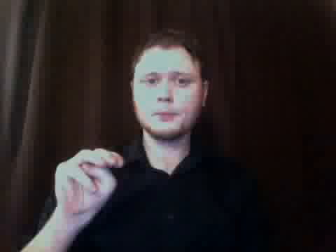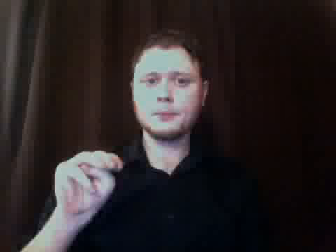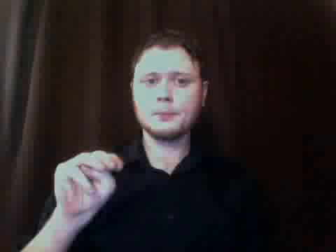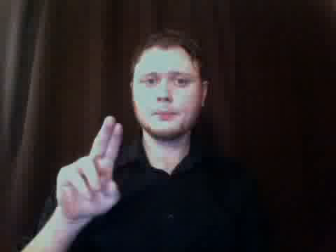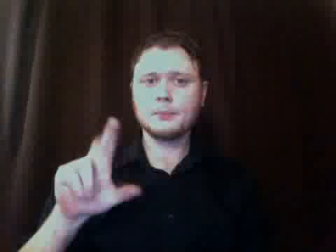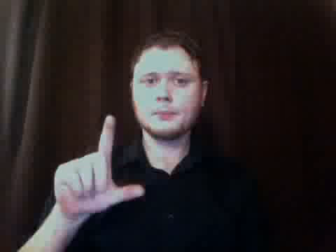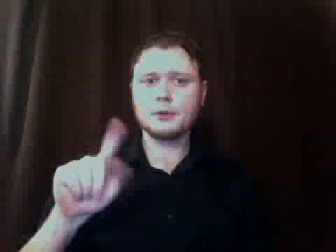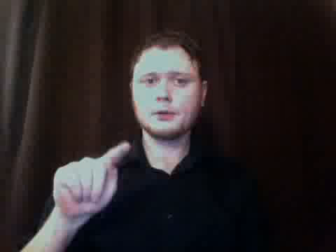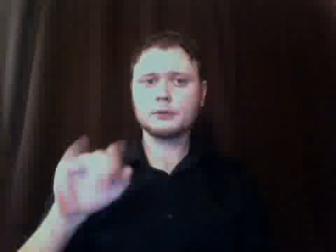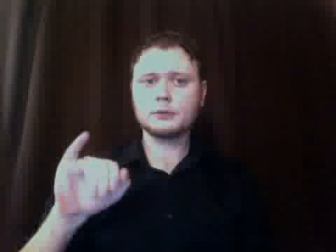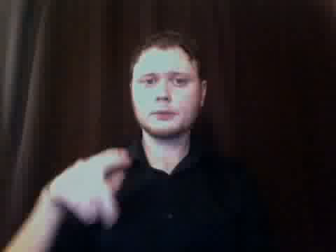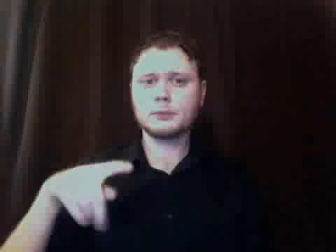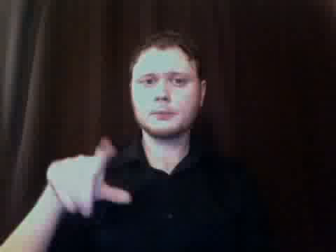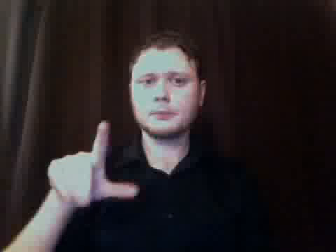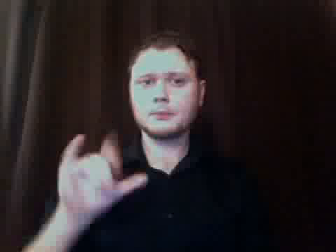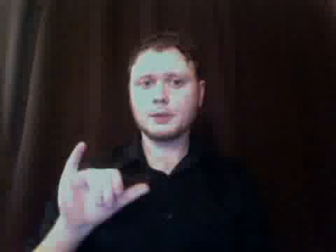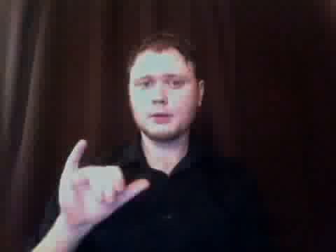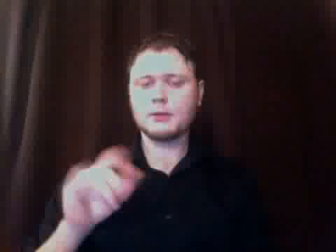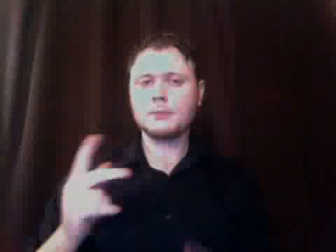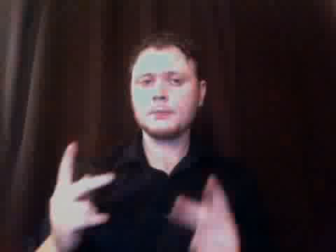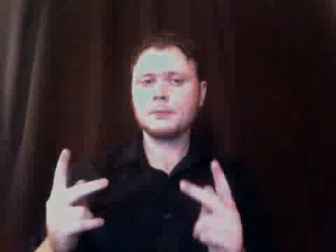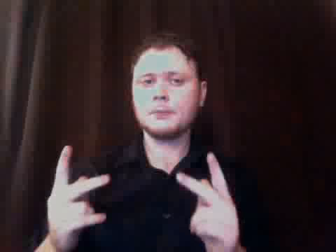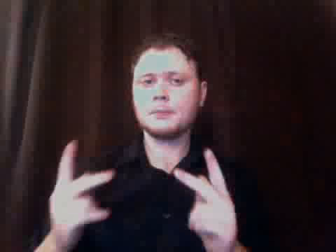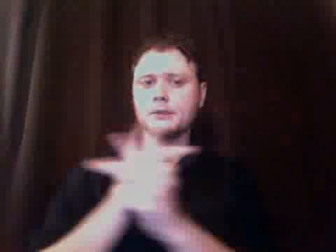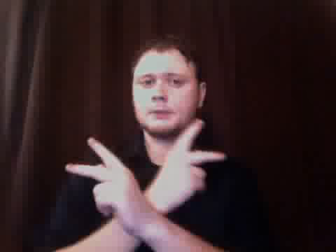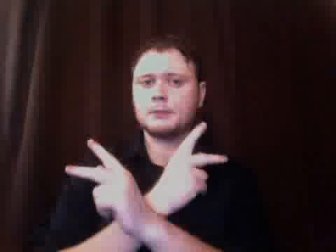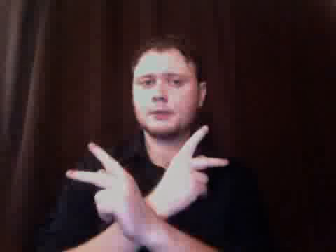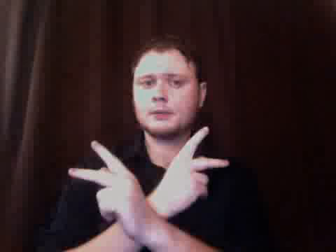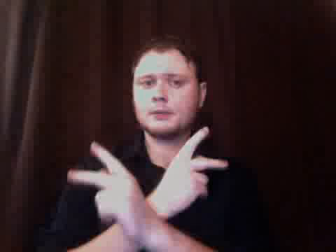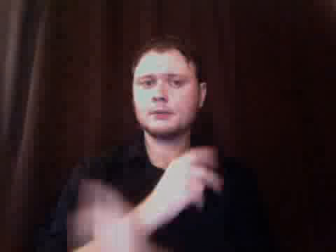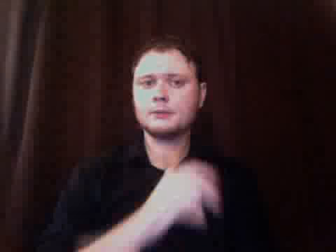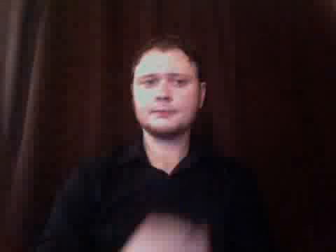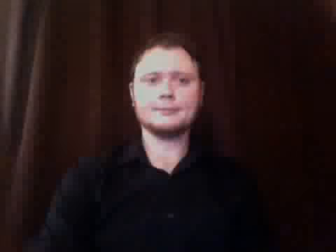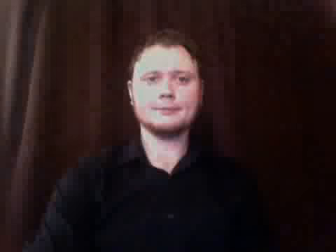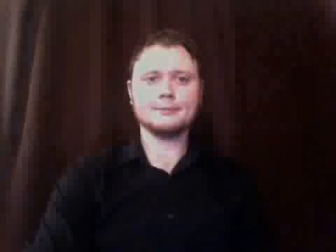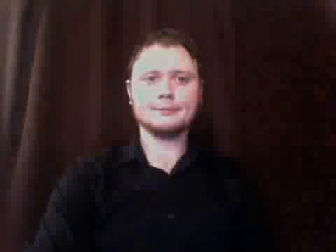Multiply